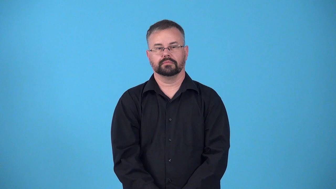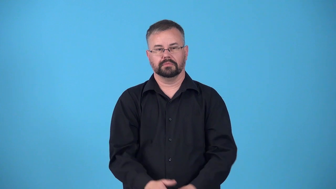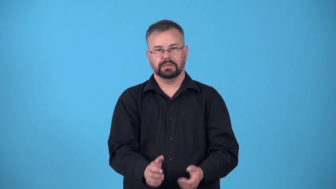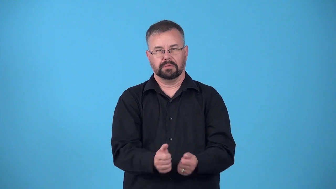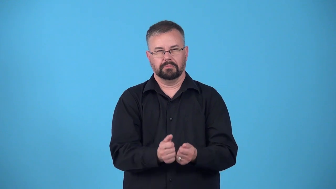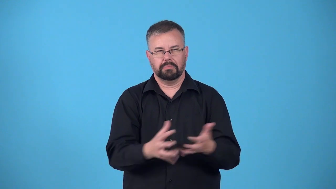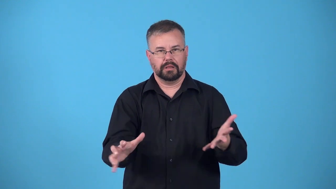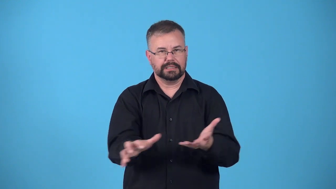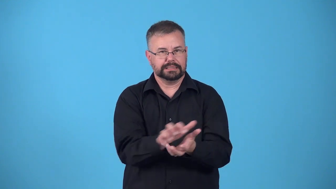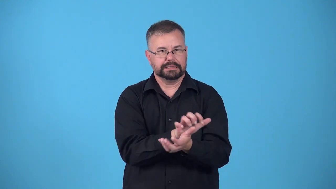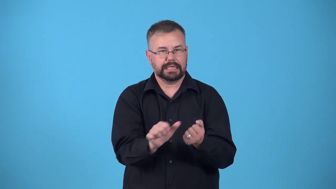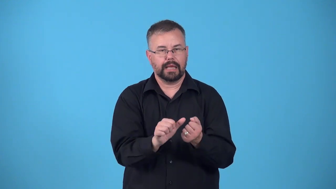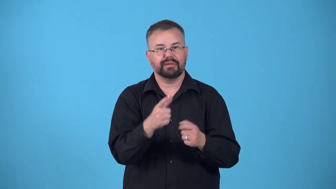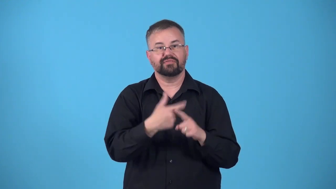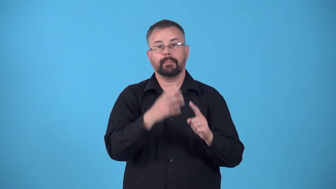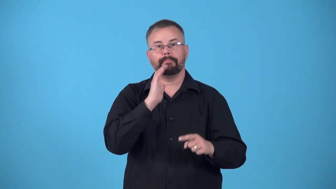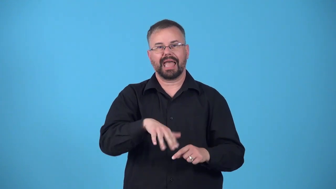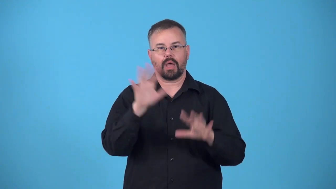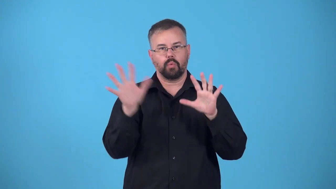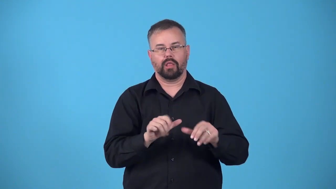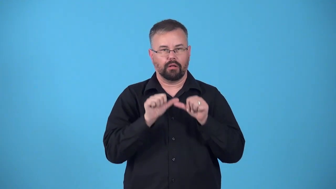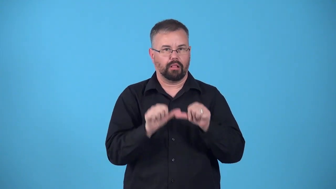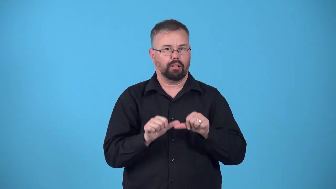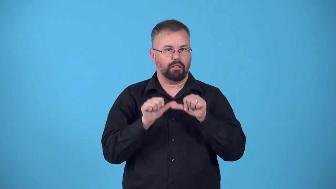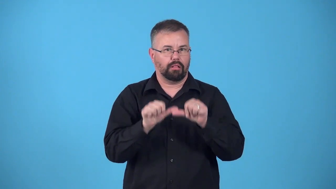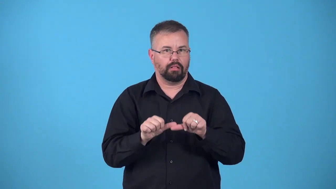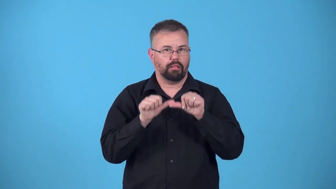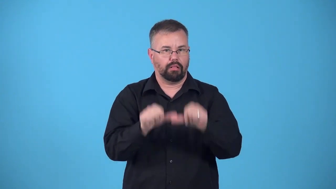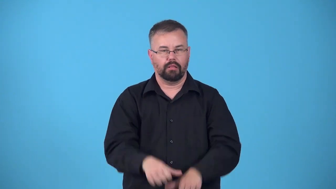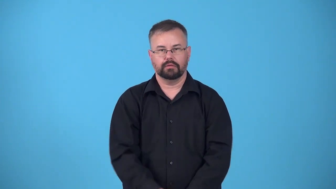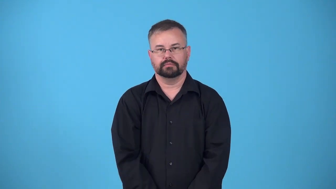weather beaten